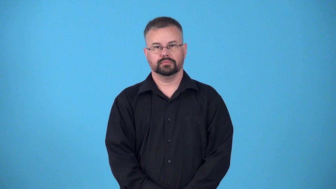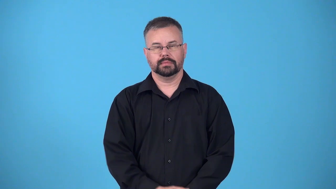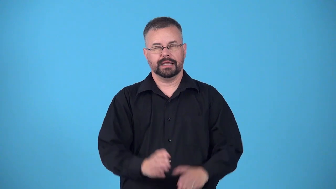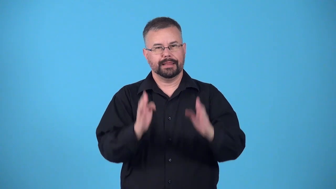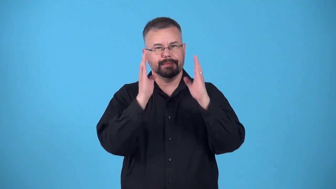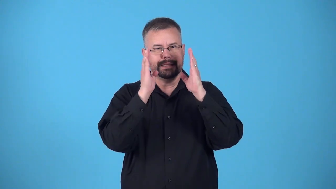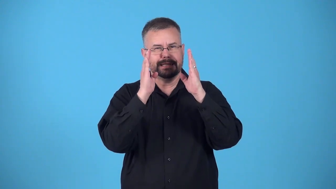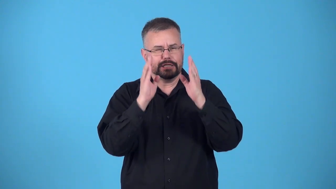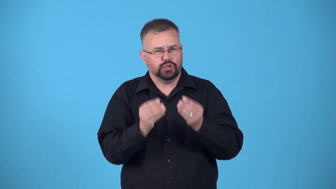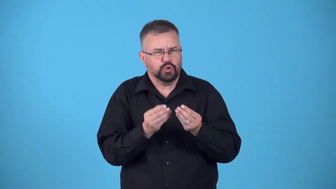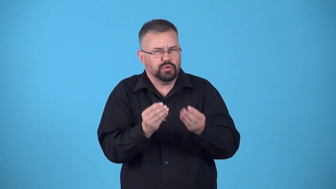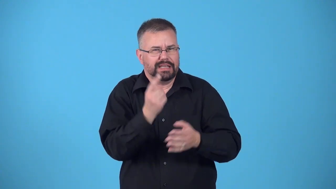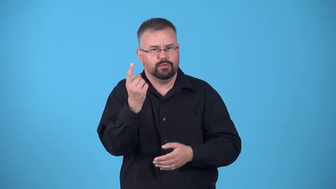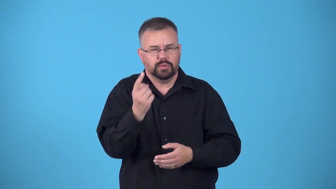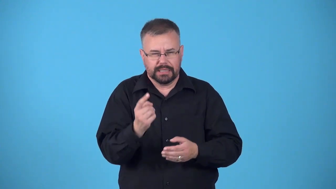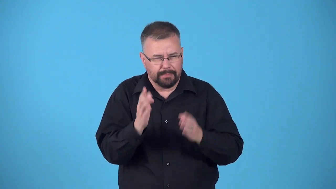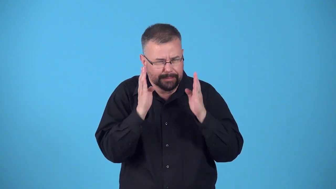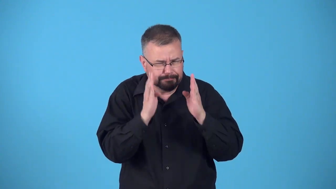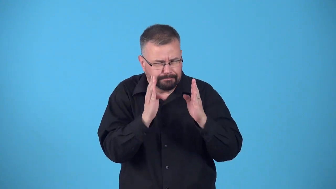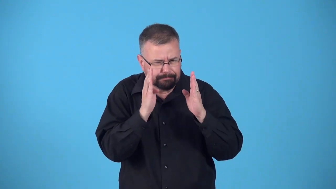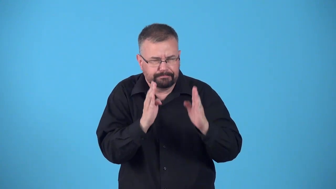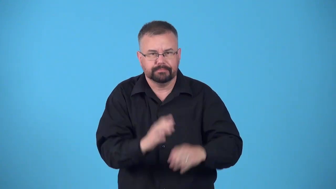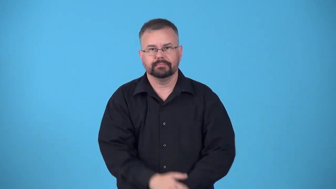regard